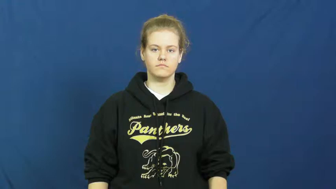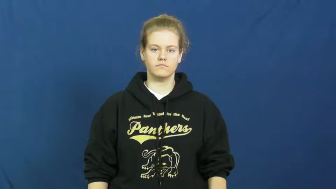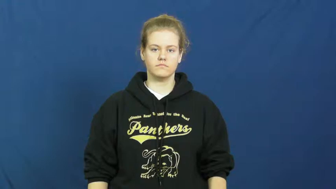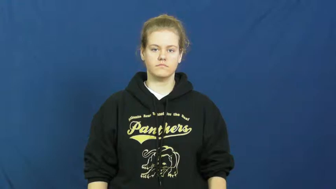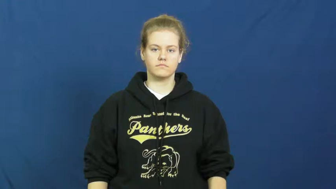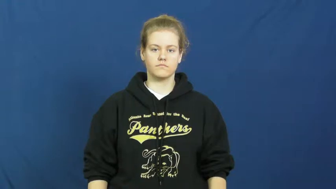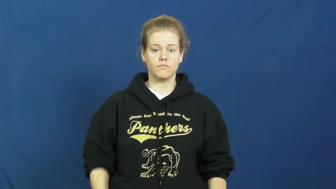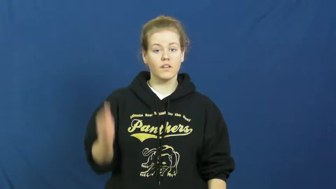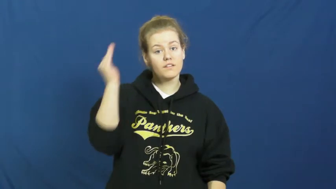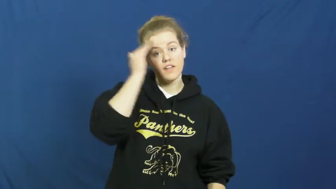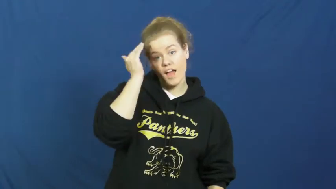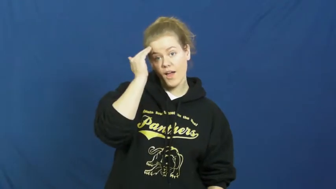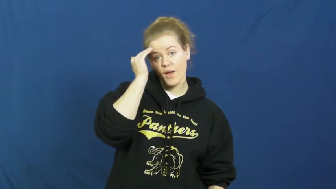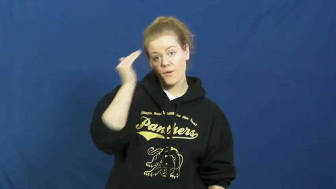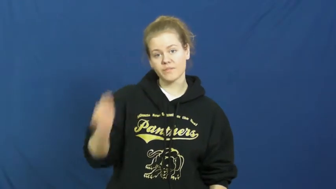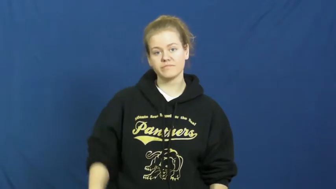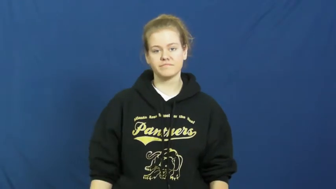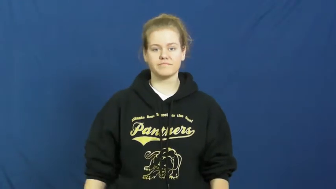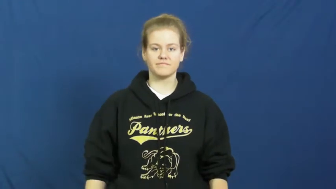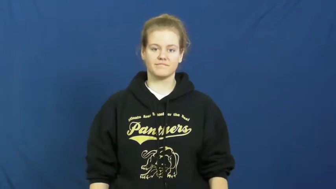know